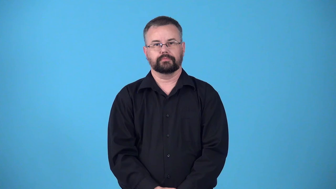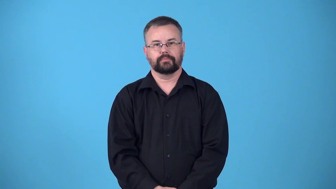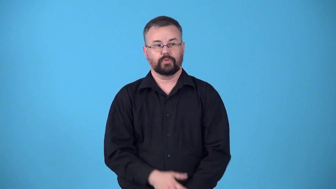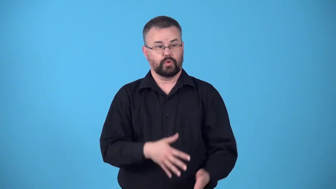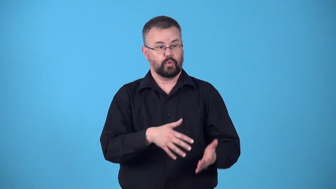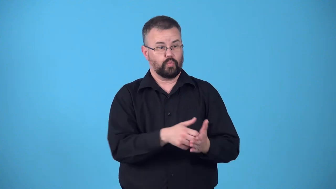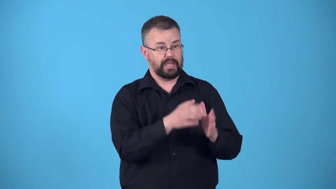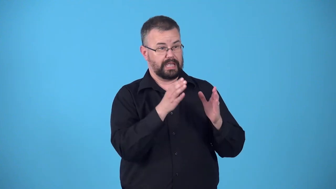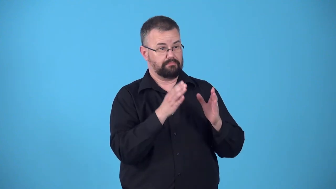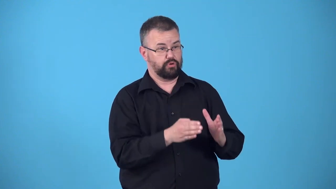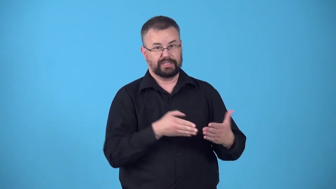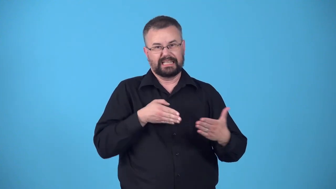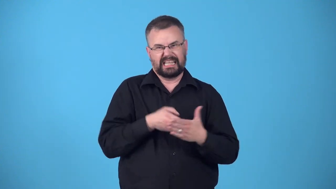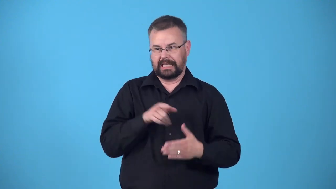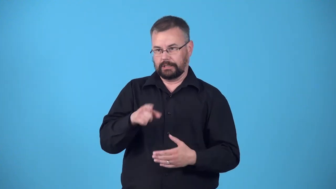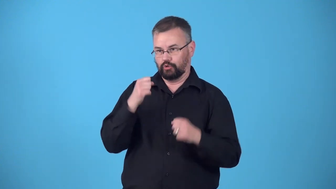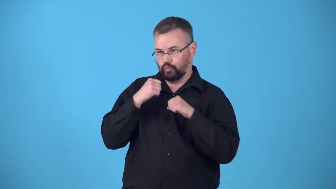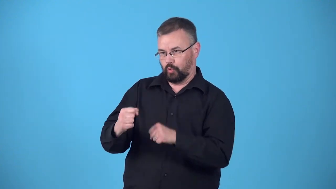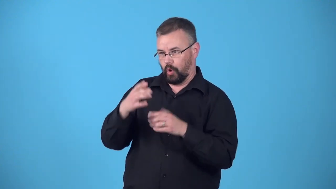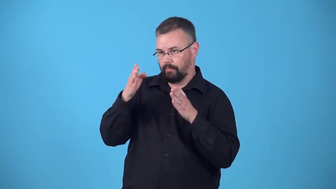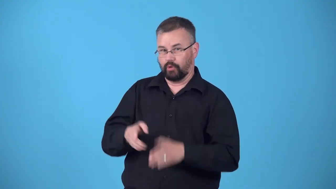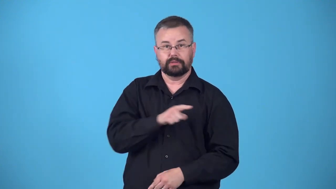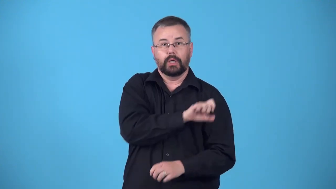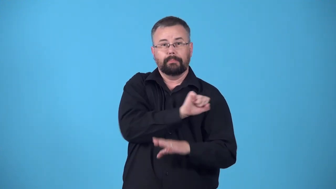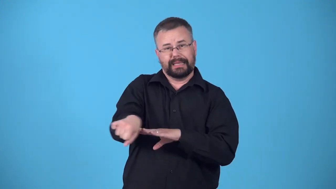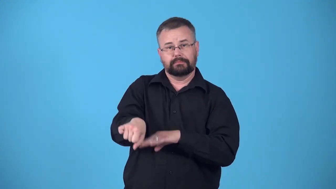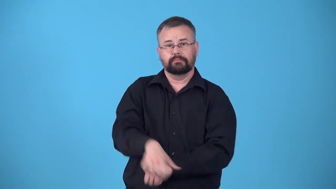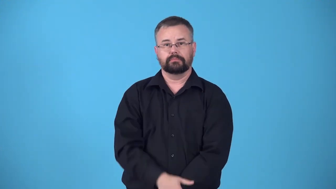david versus goliath